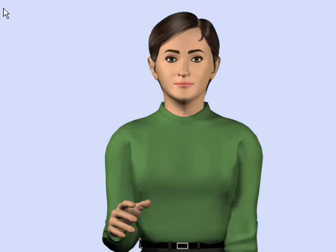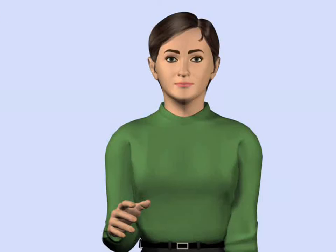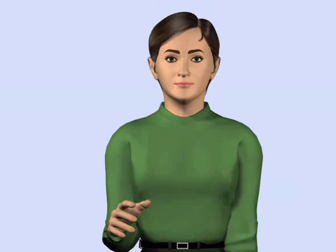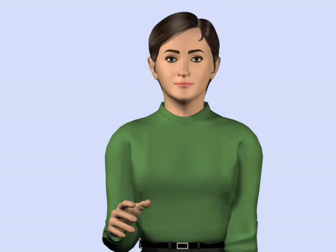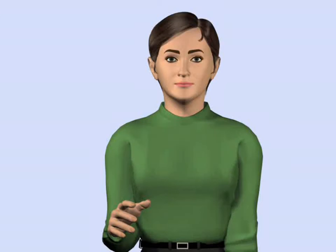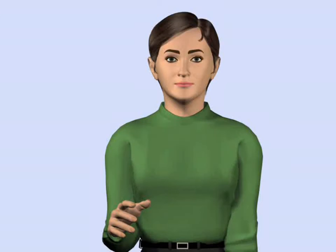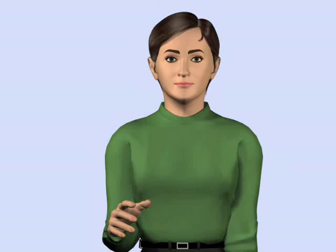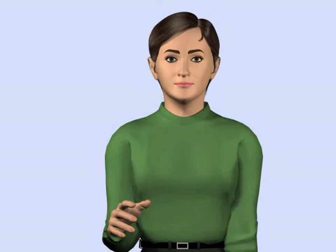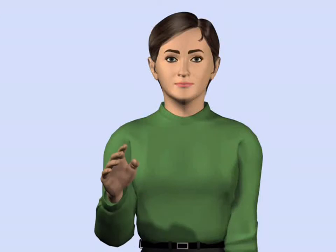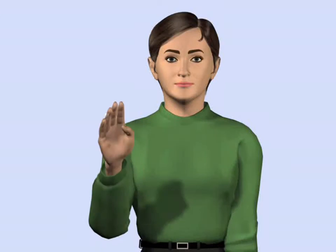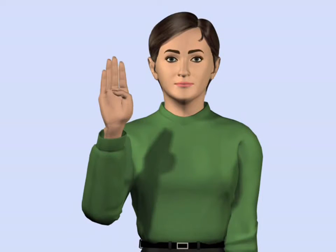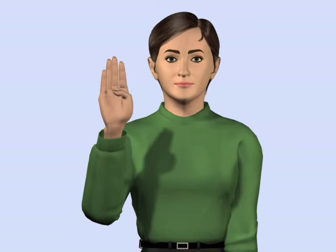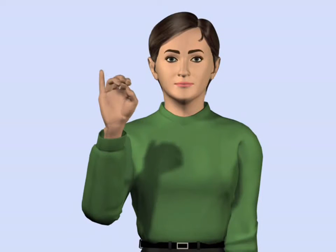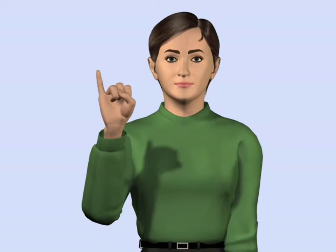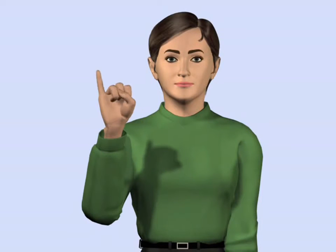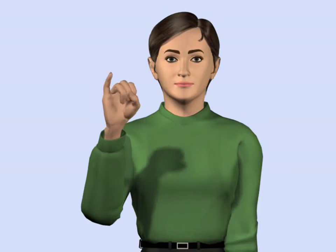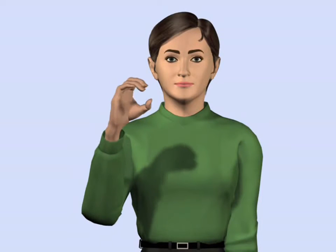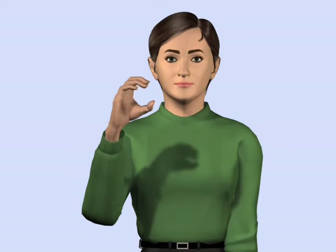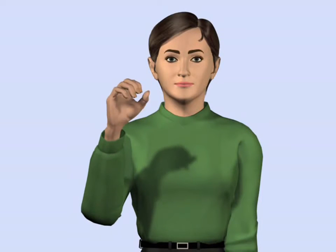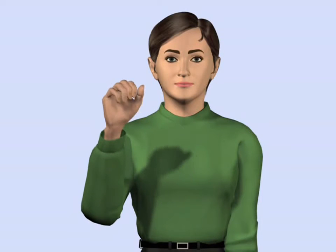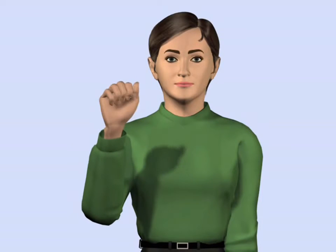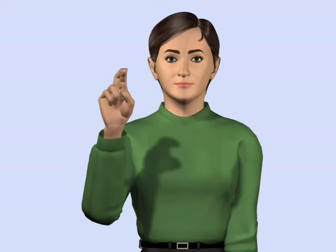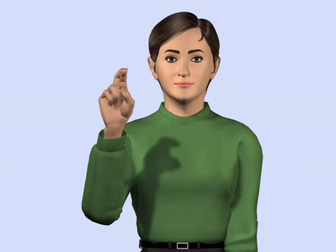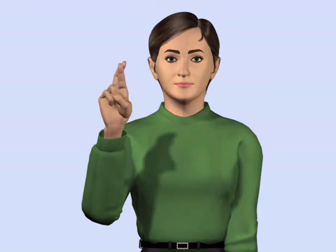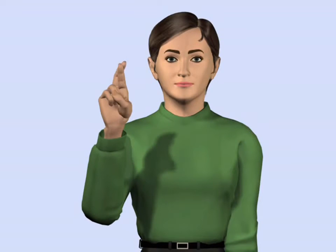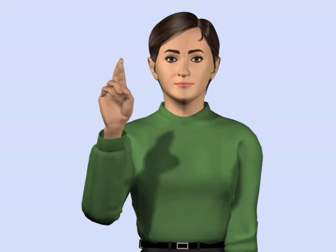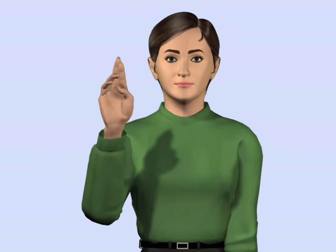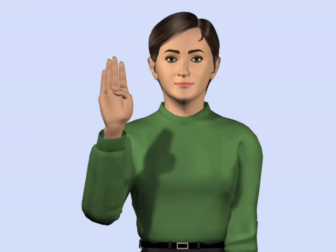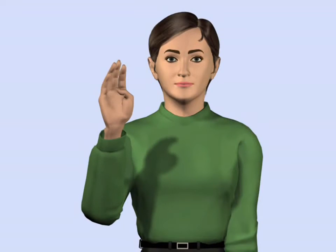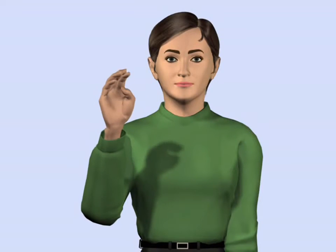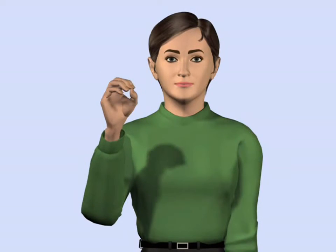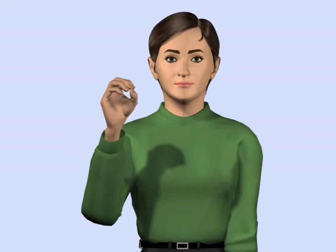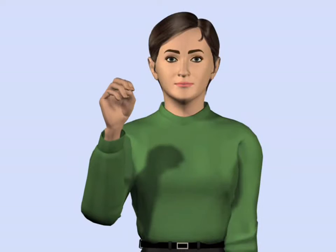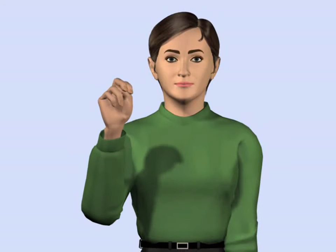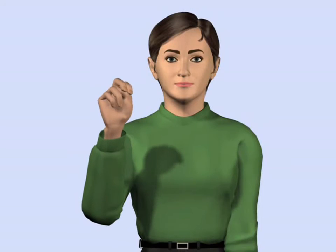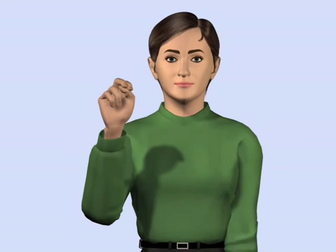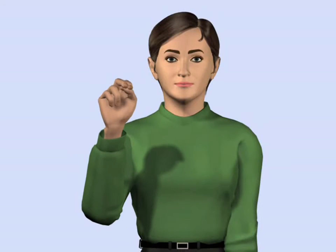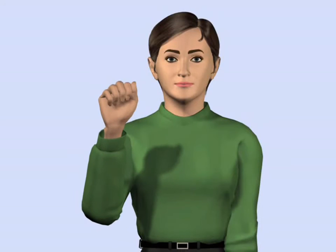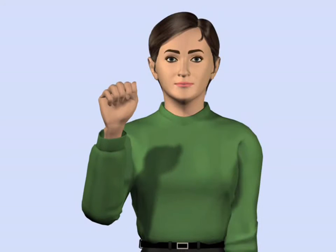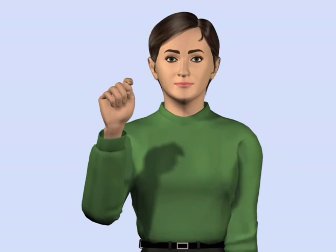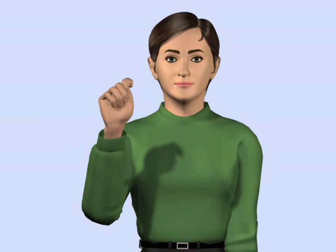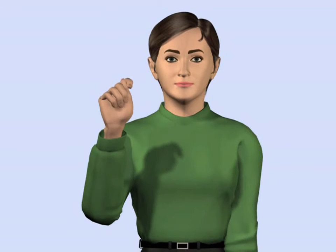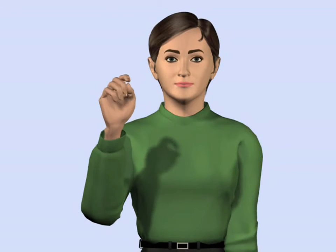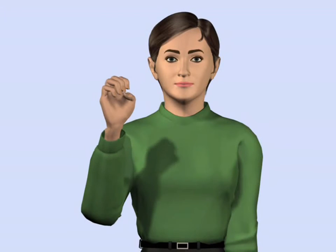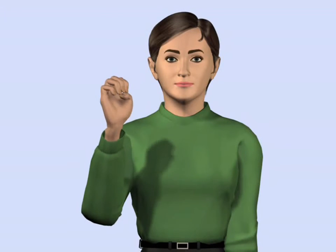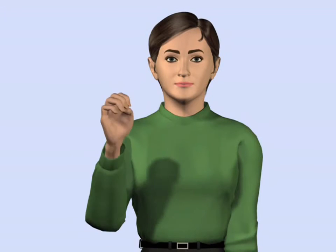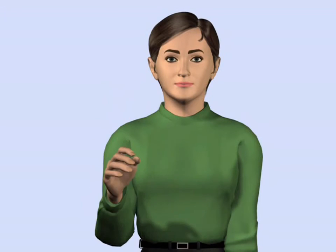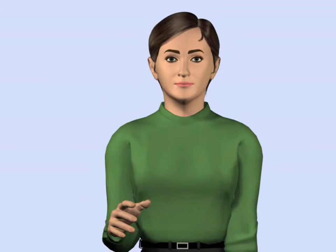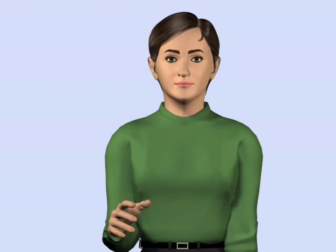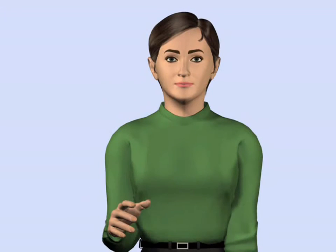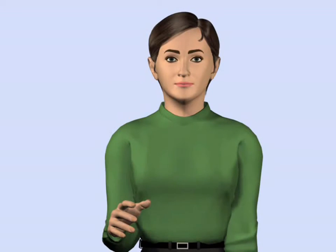bicarbonate